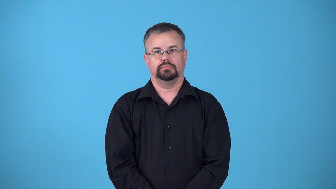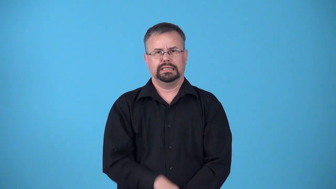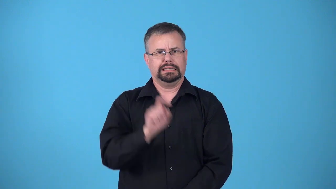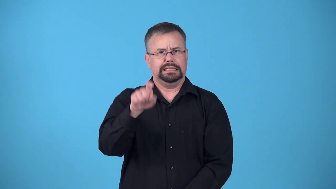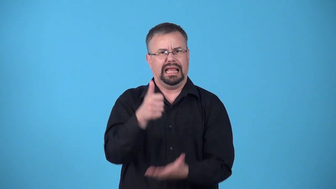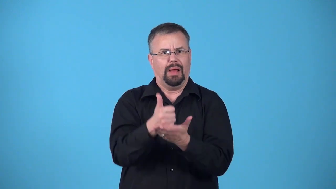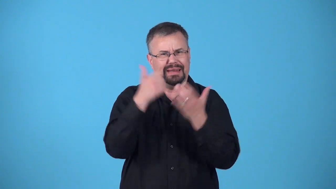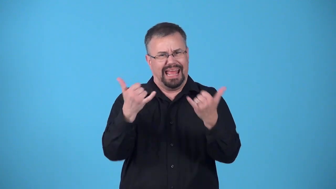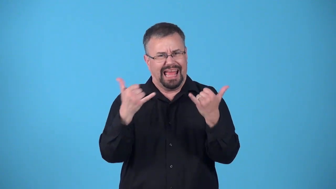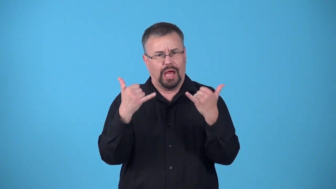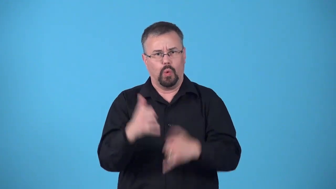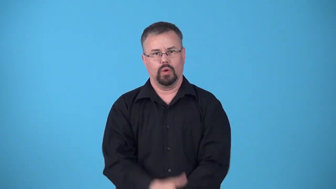hour of need